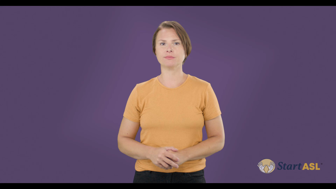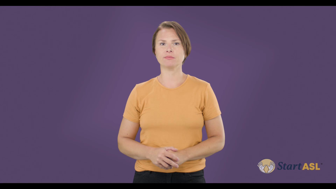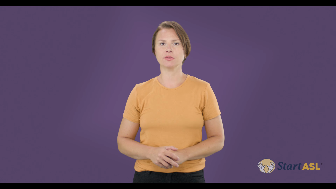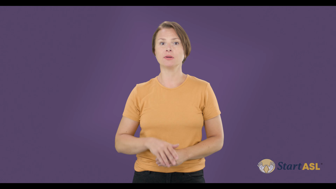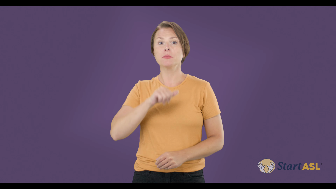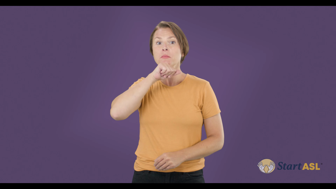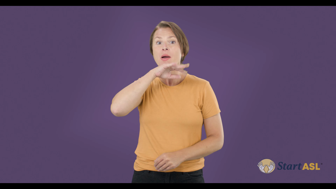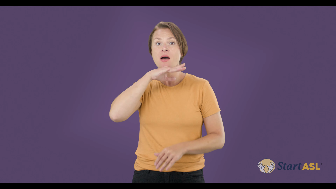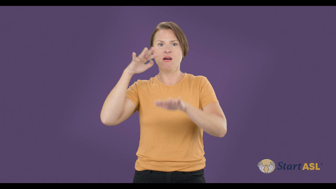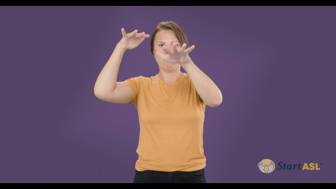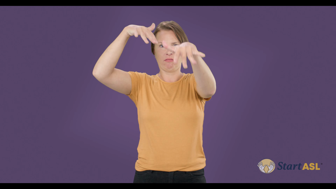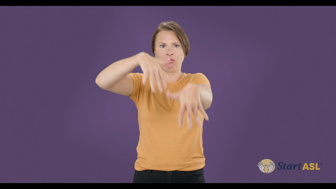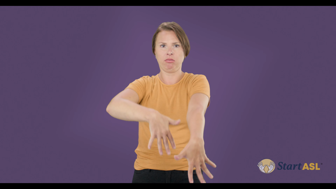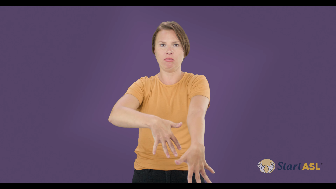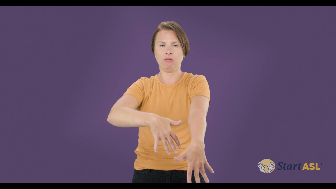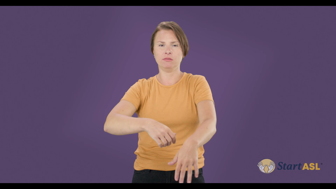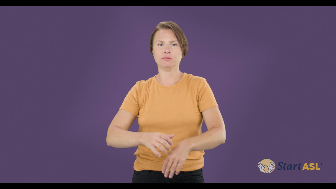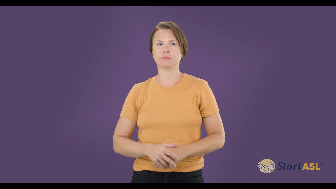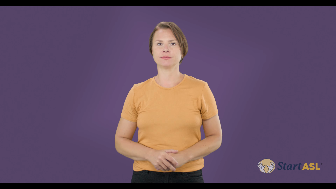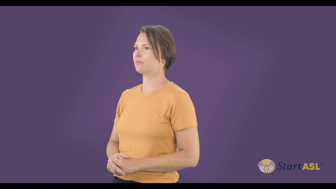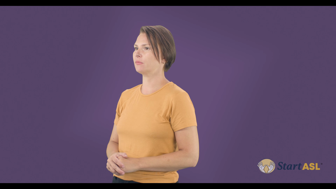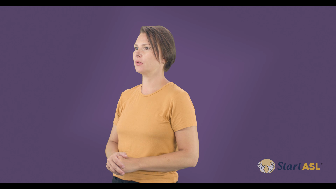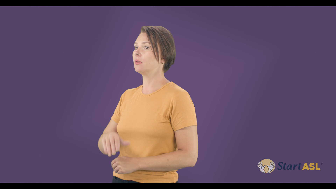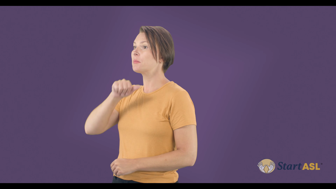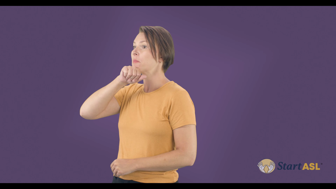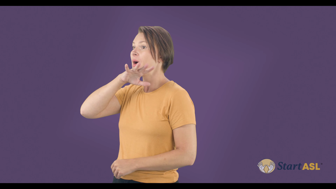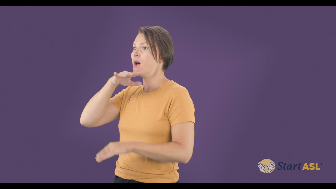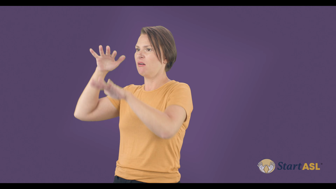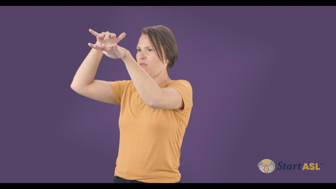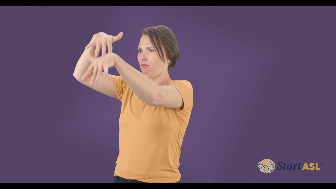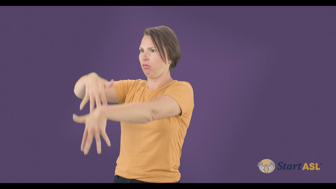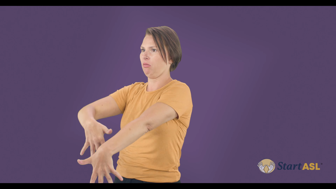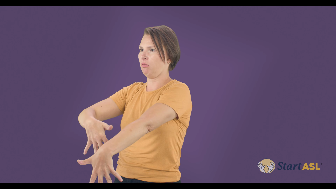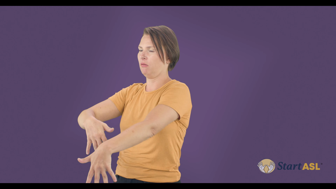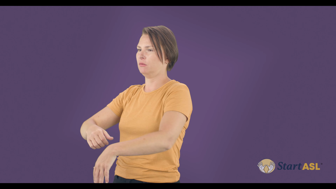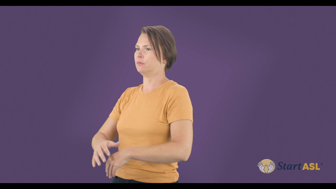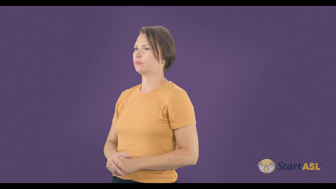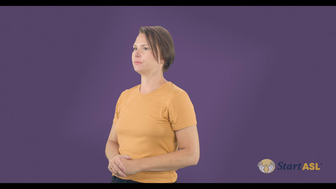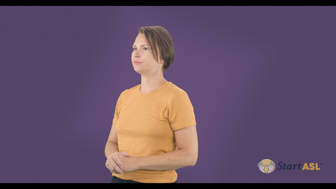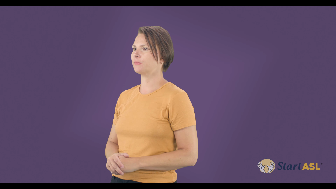mud slide